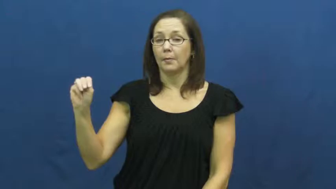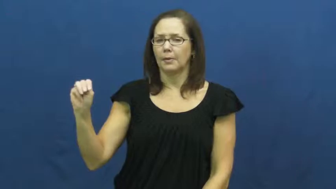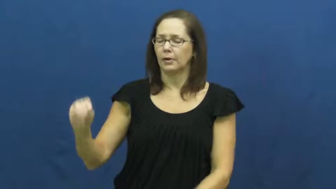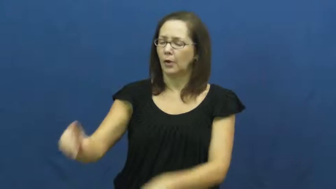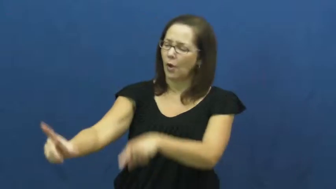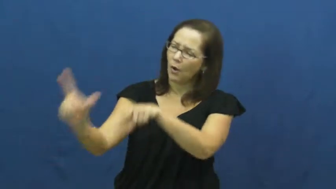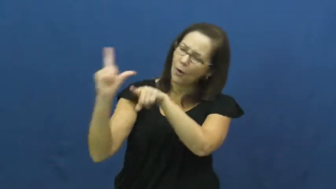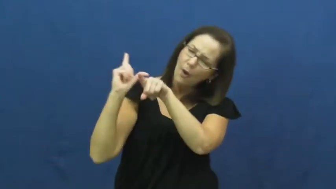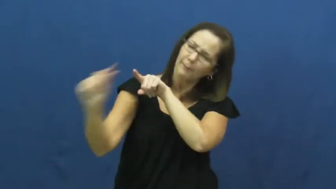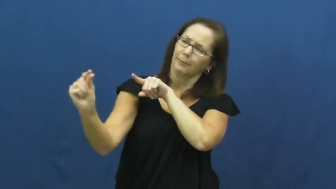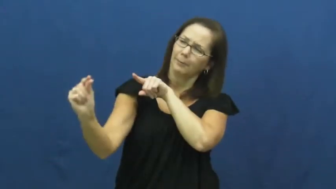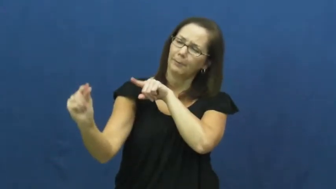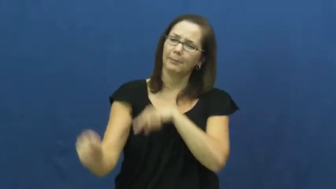whip out,whip out of